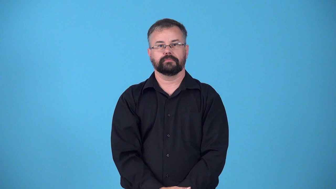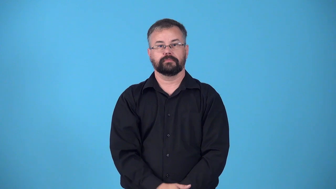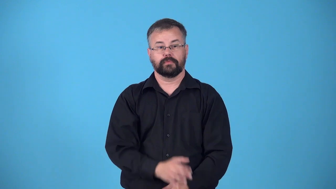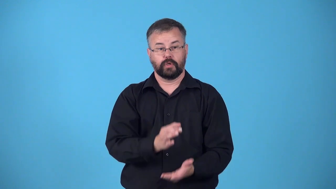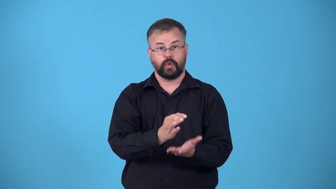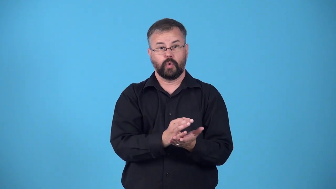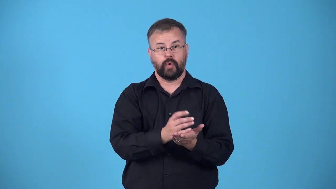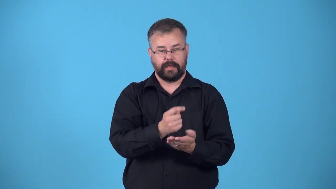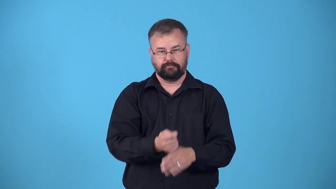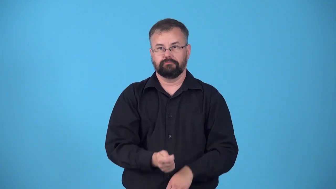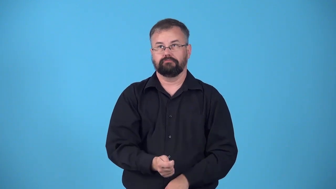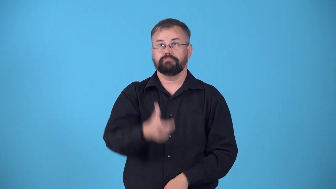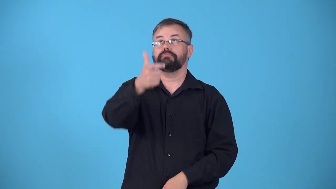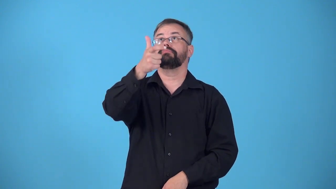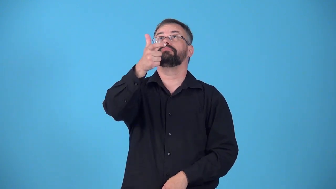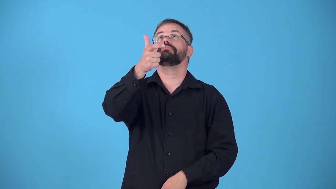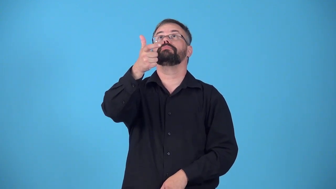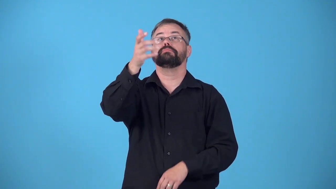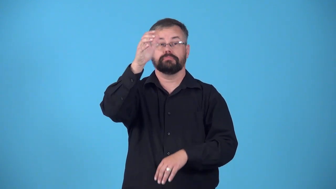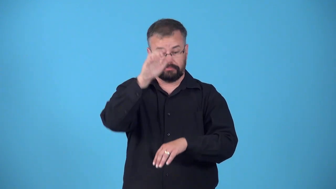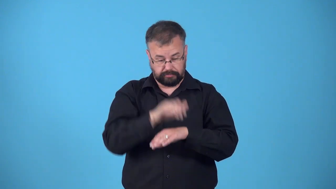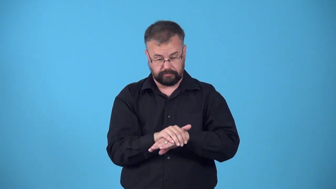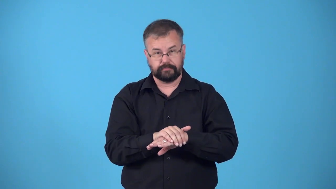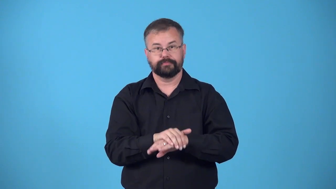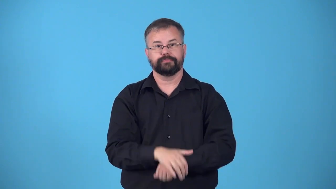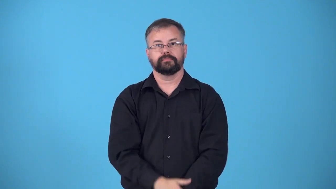flip, toss